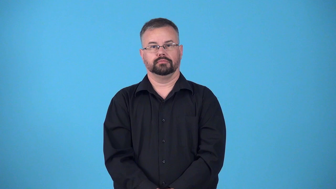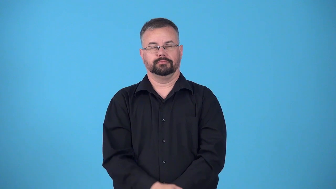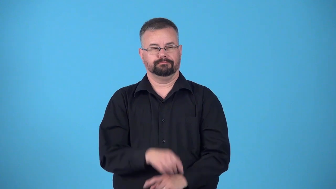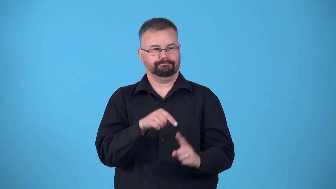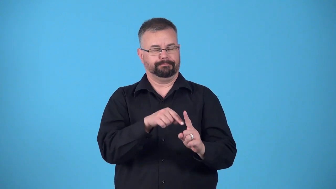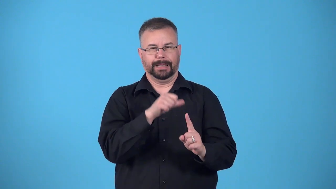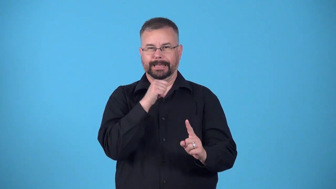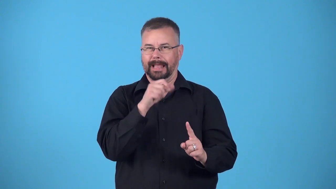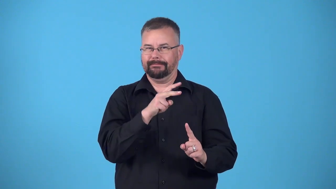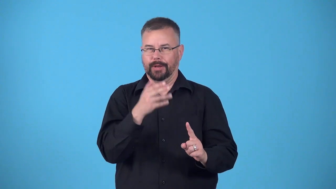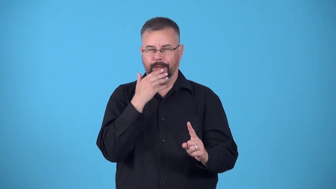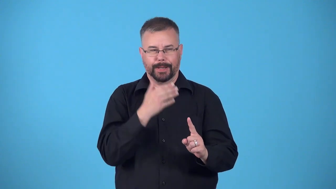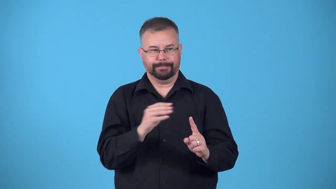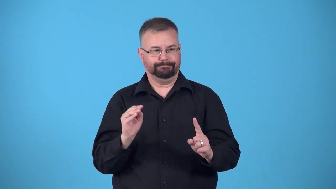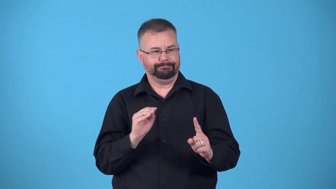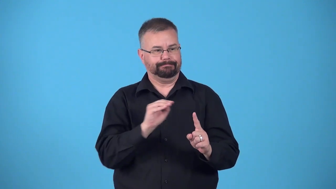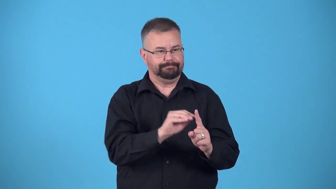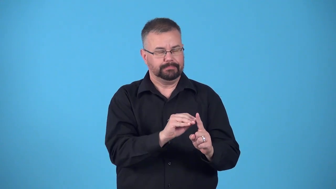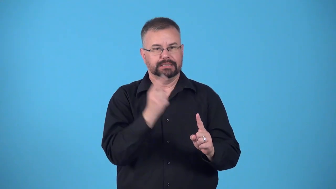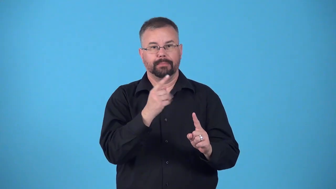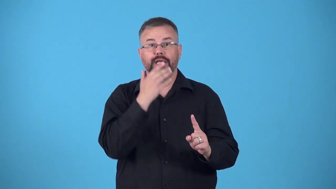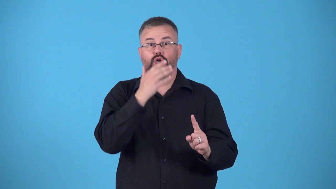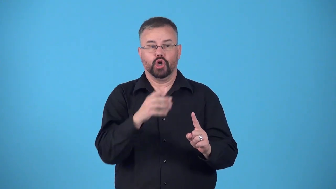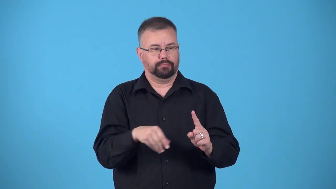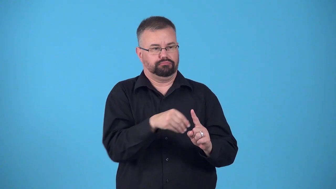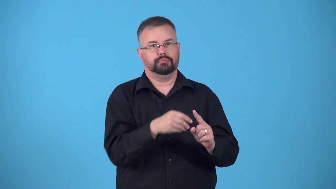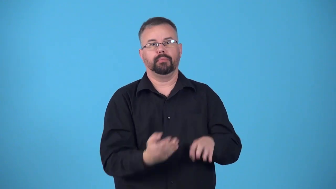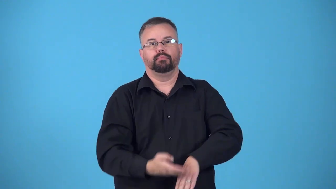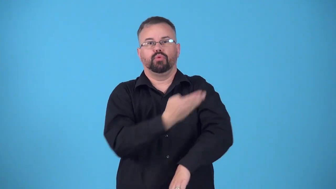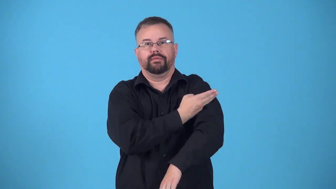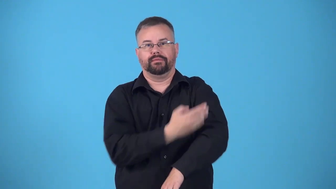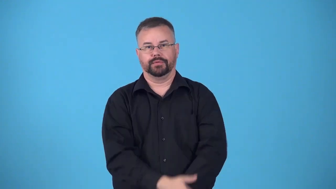redeem